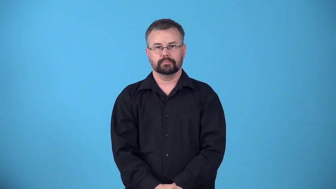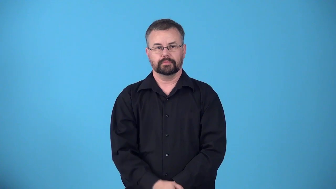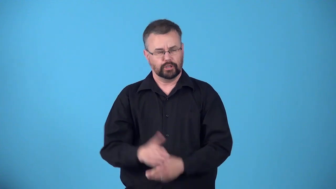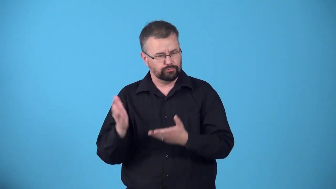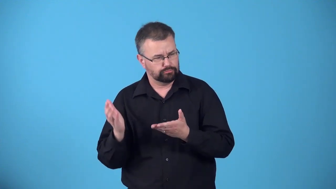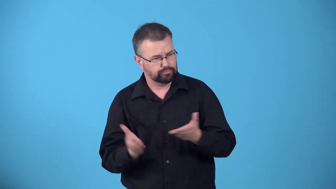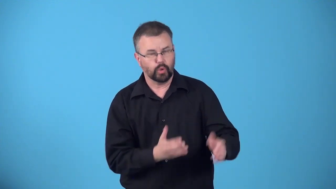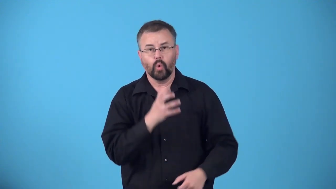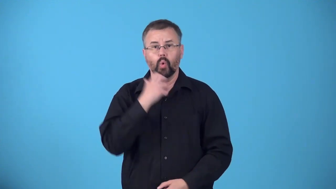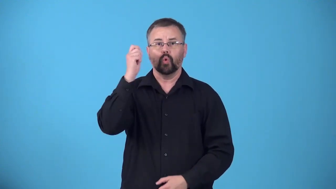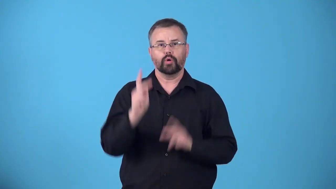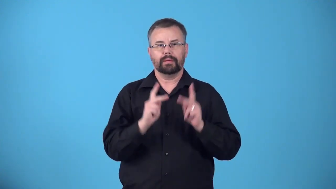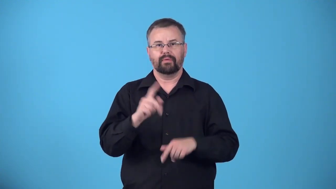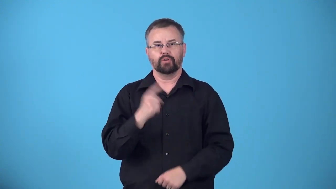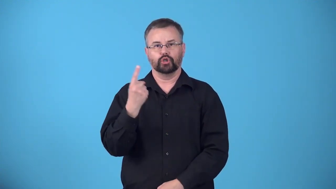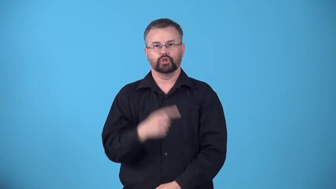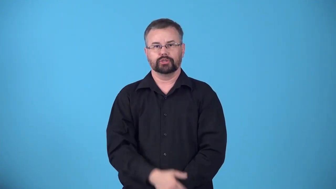age before beauty